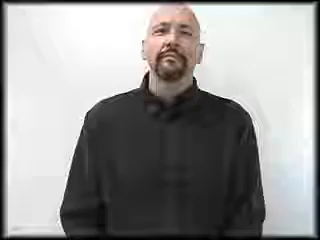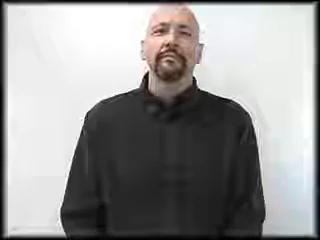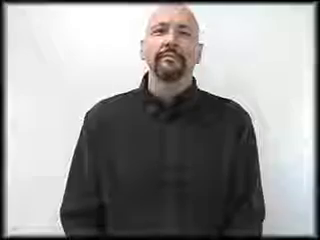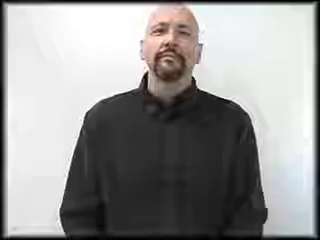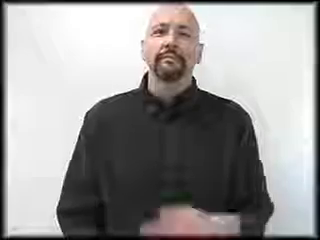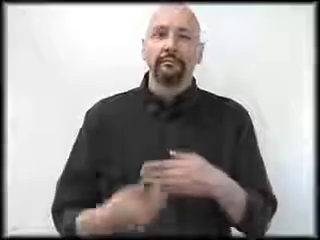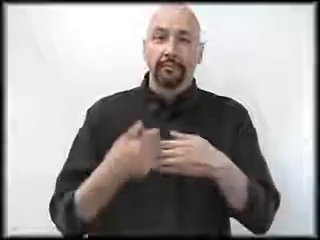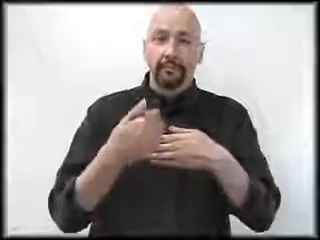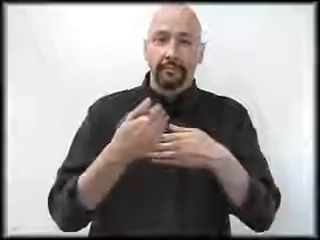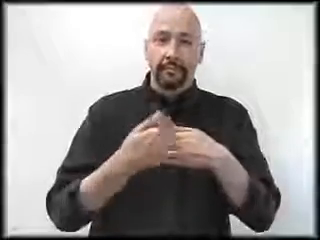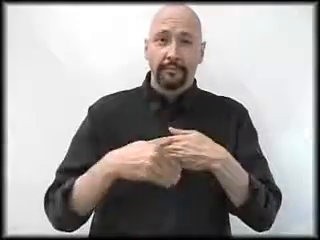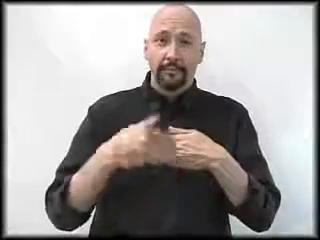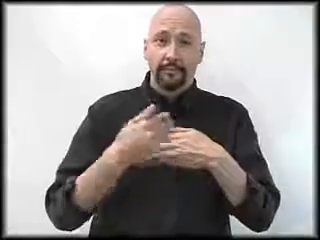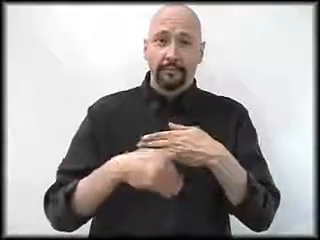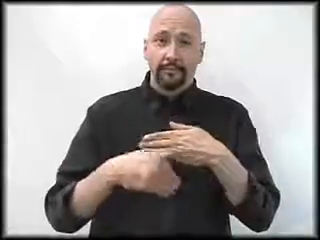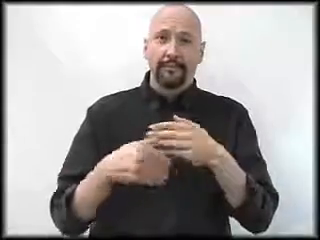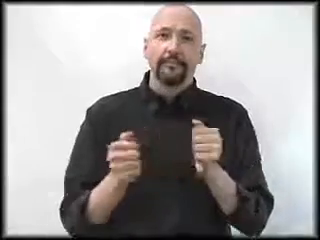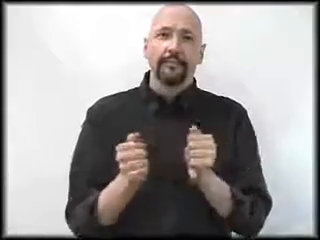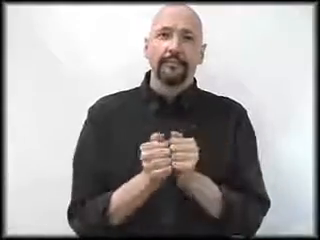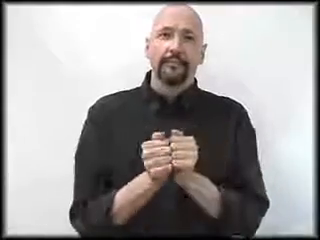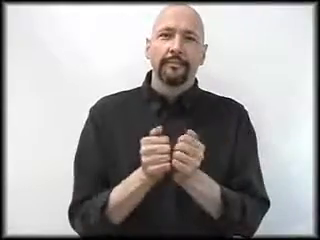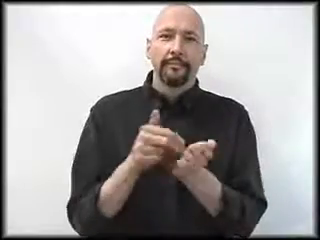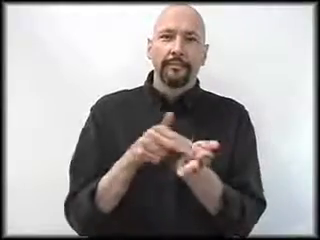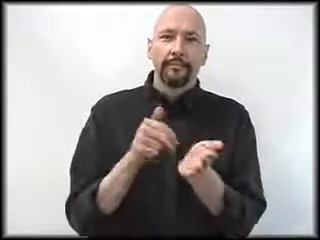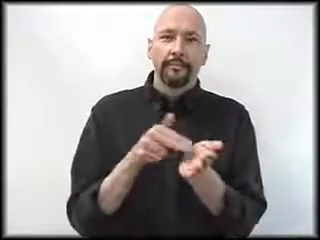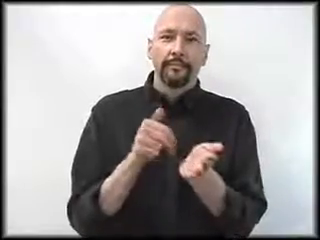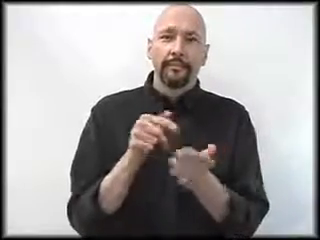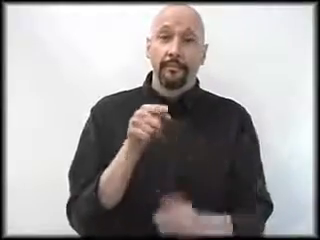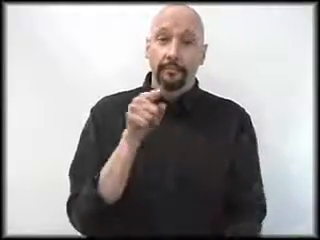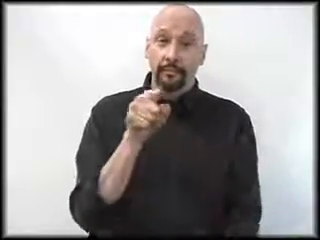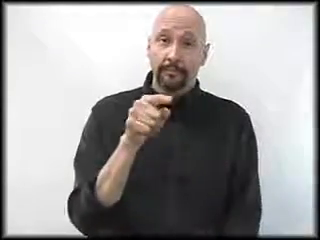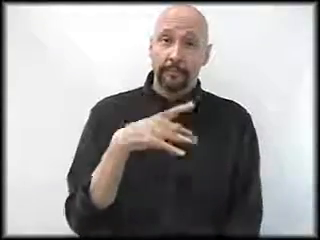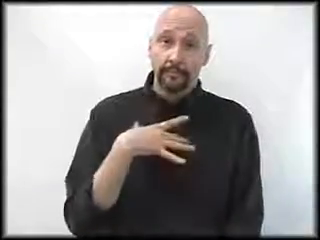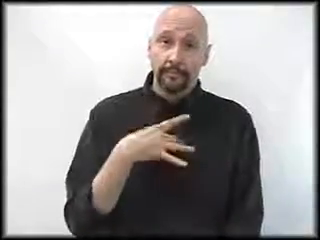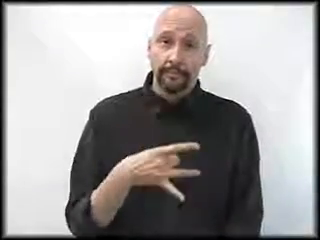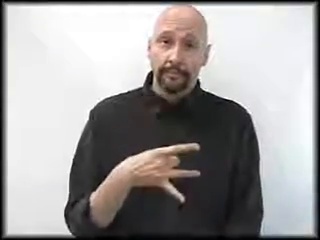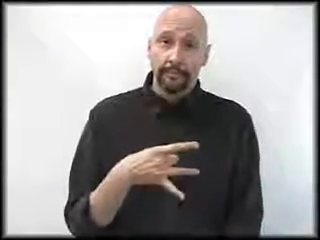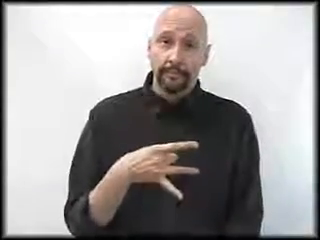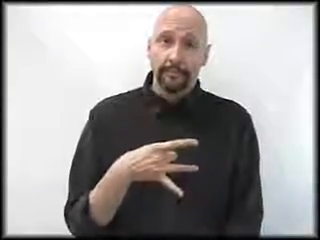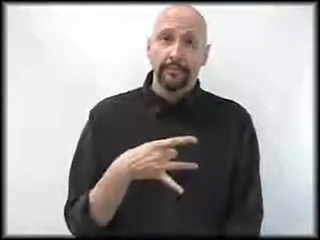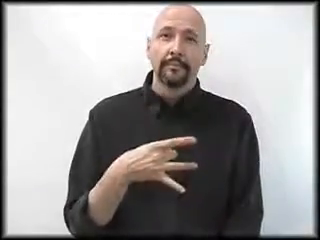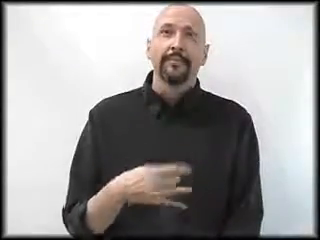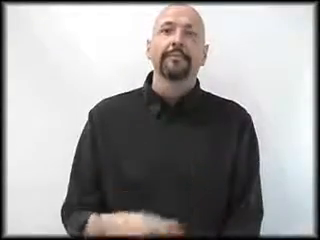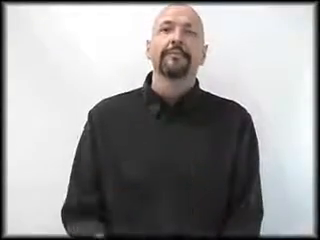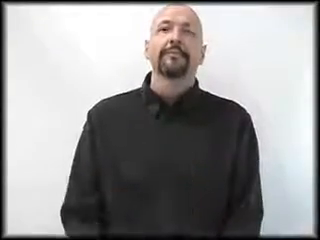bread with butter you like